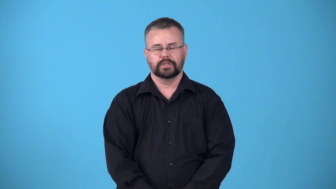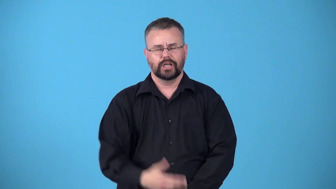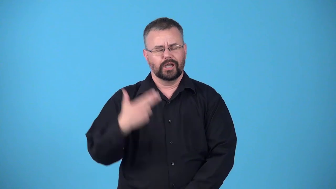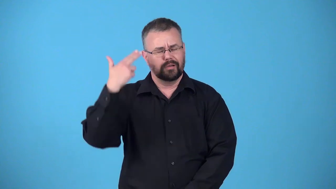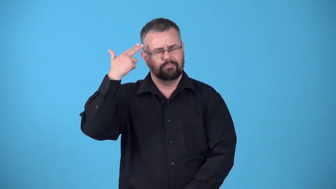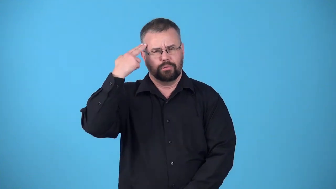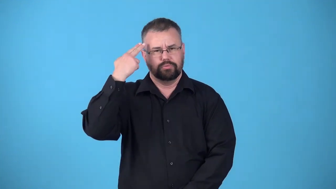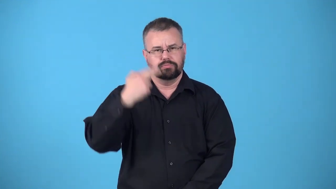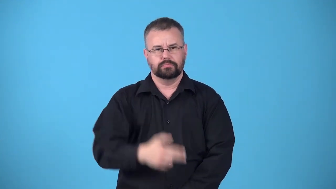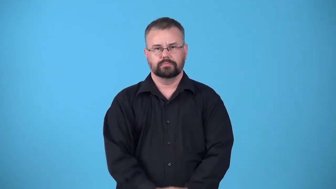blow your brains out